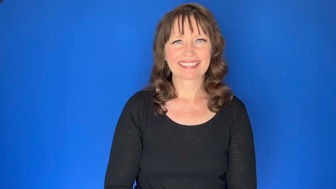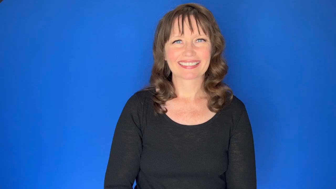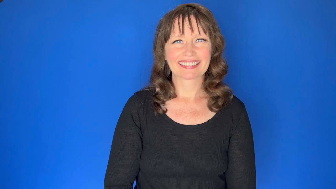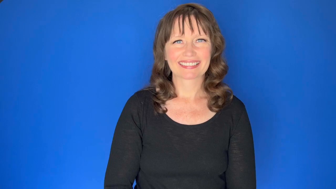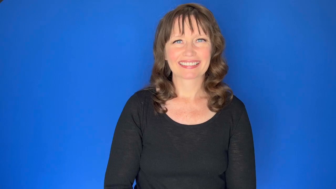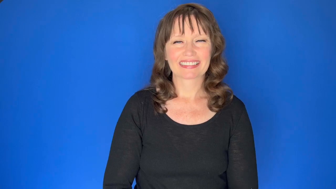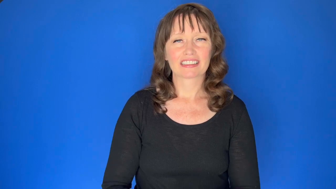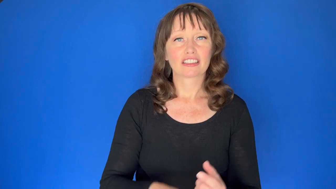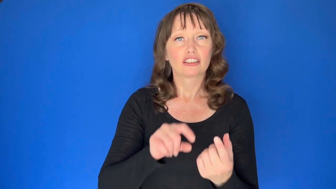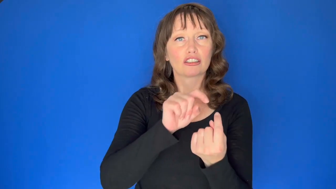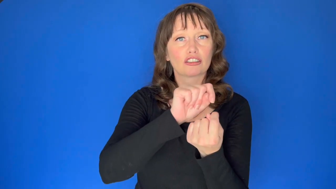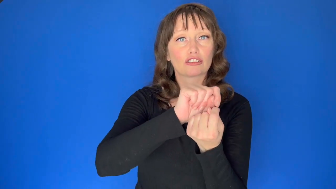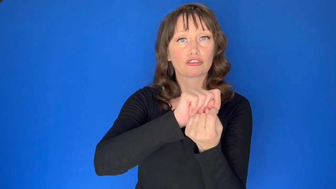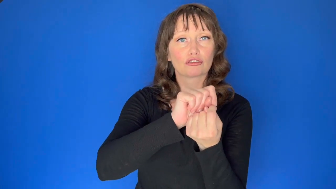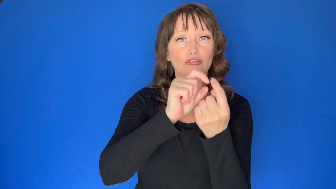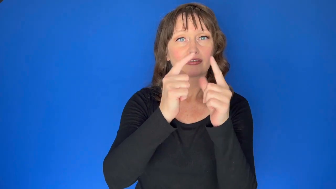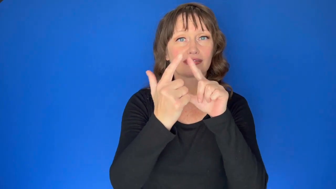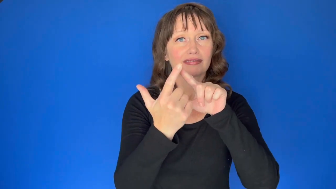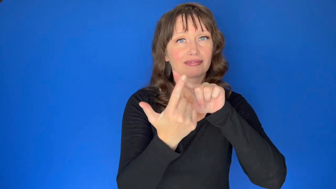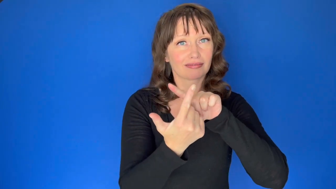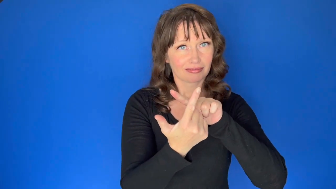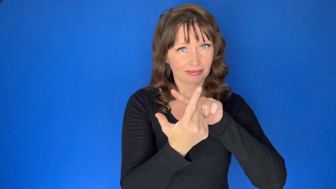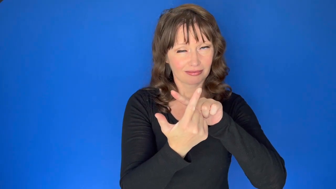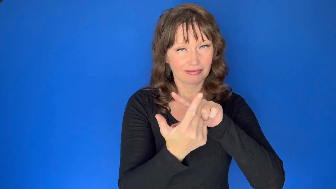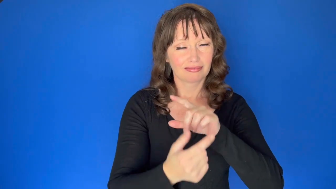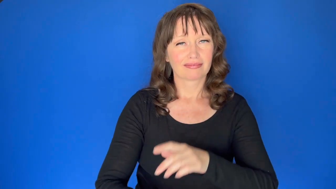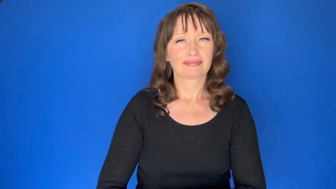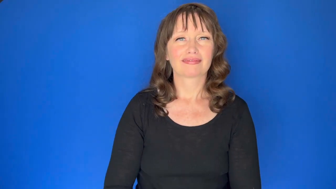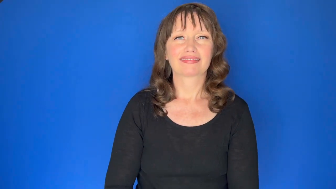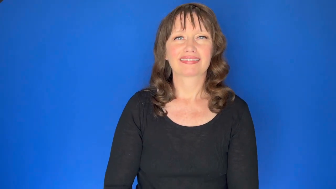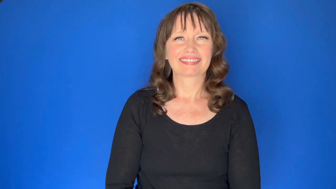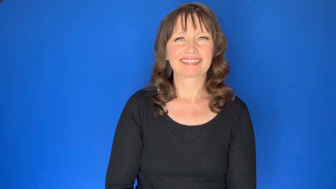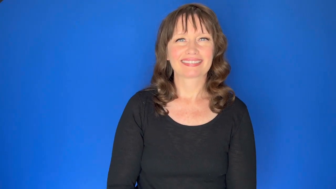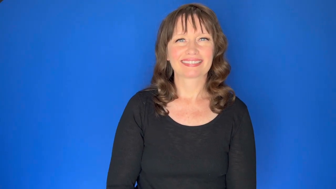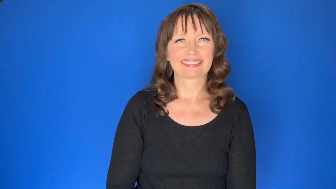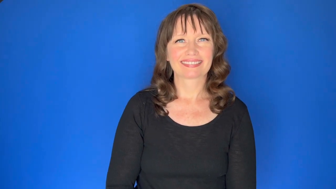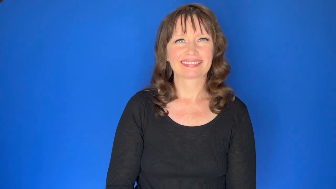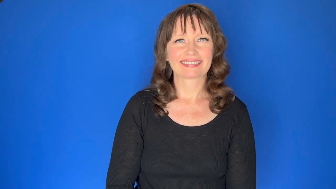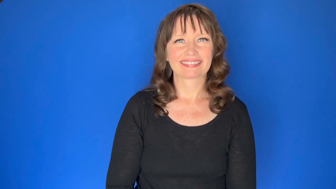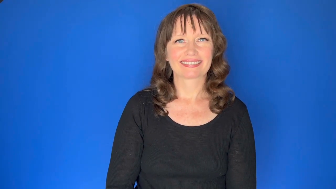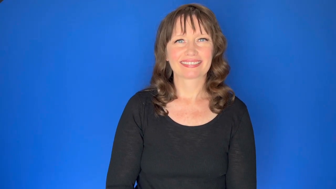translate